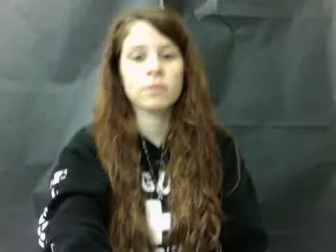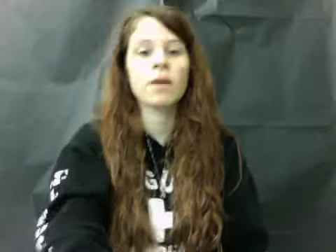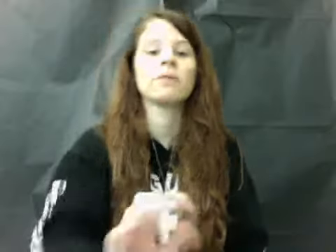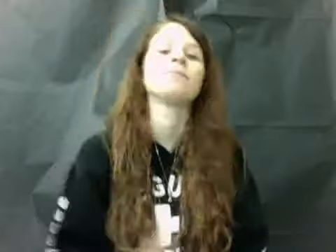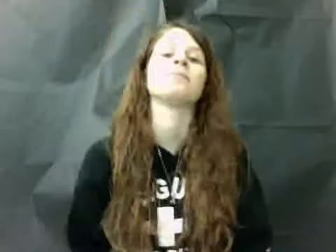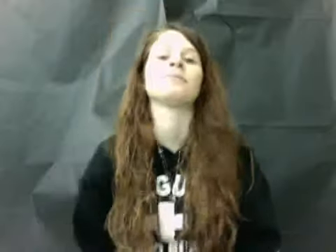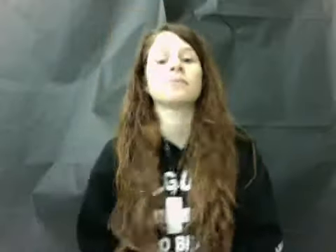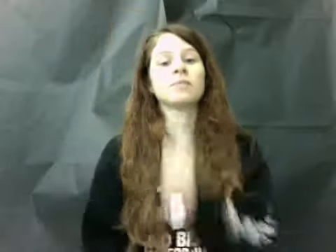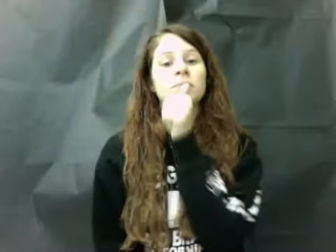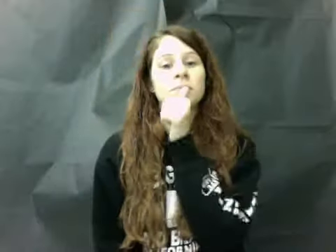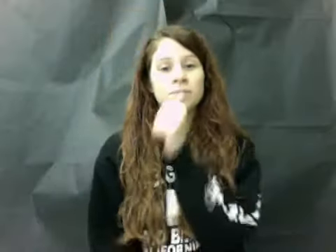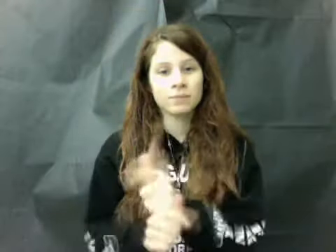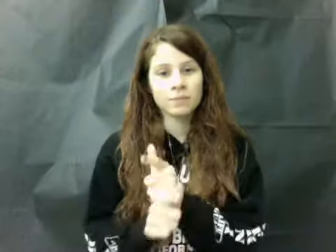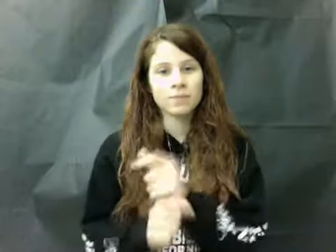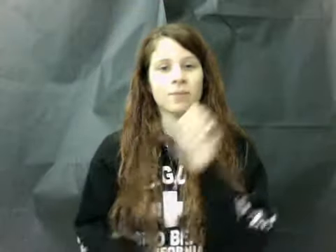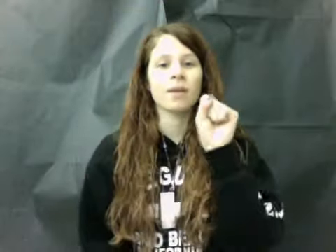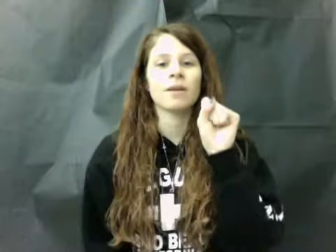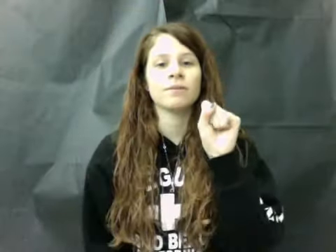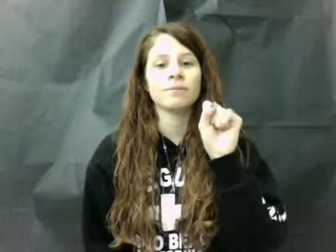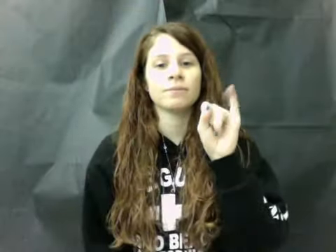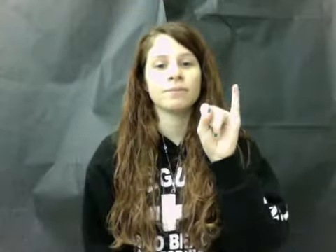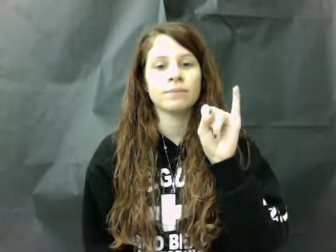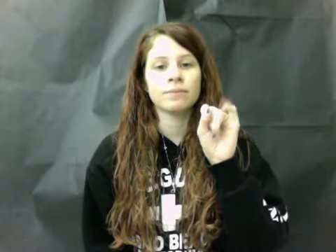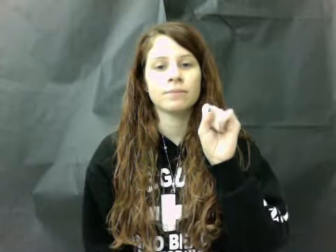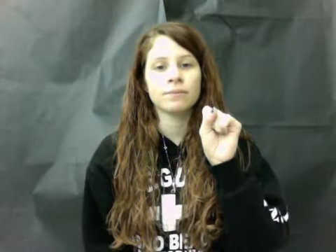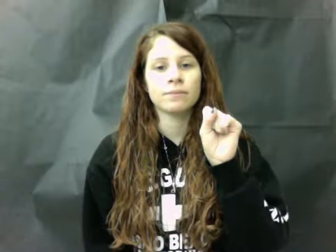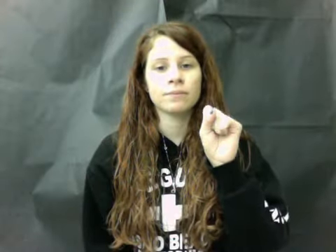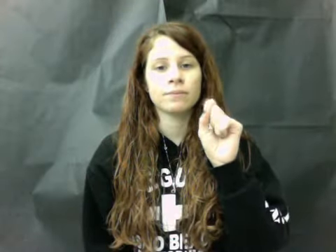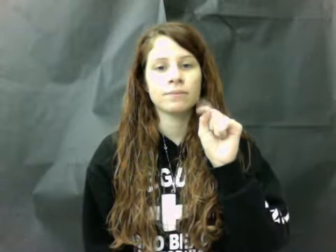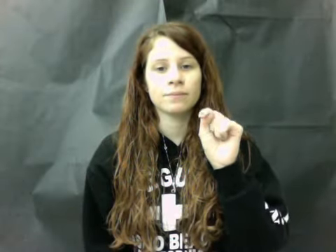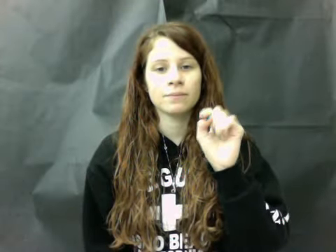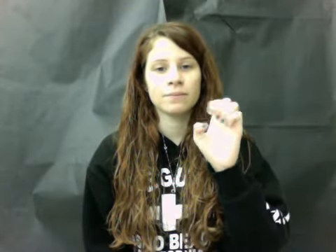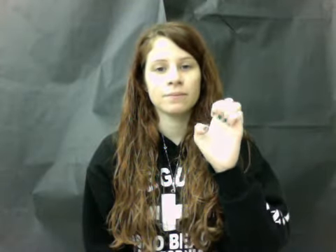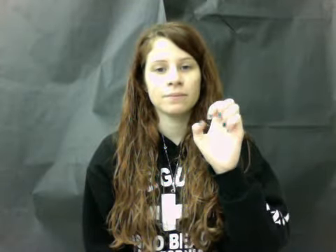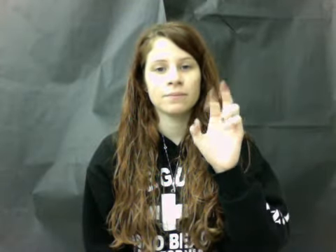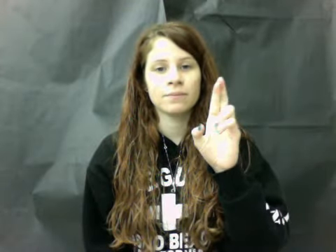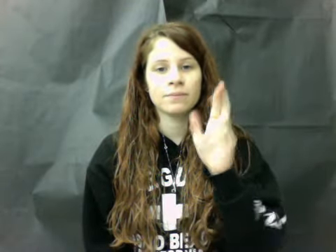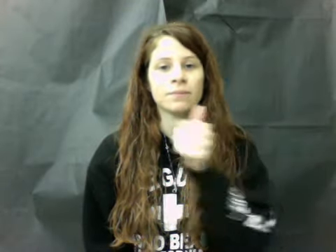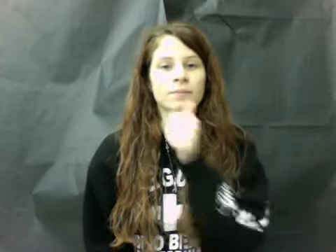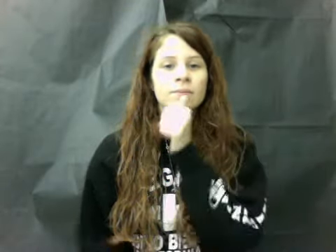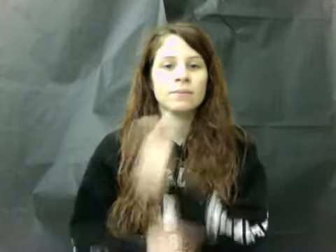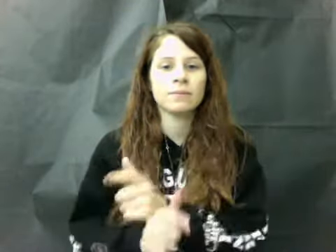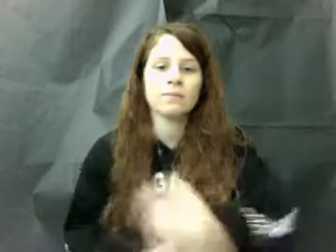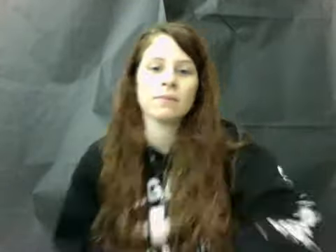sister